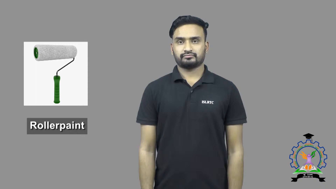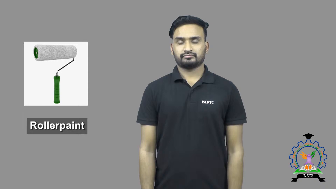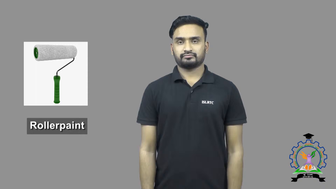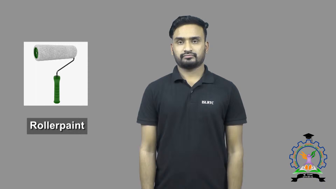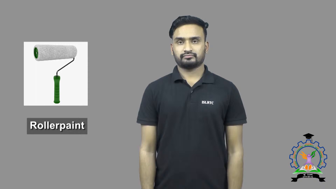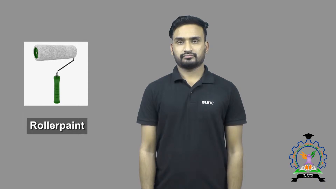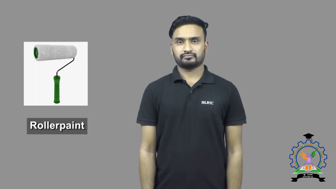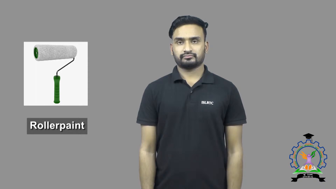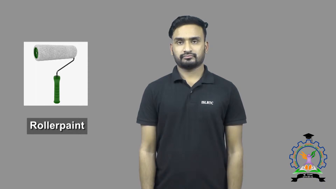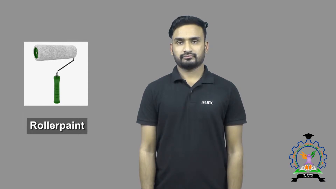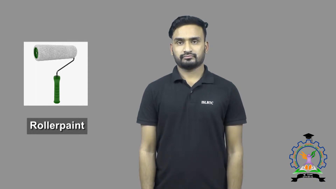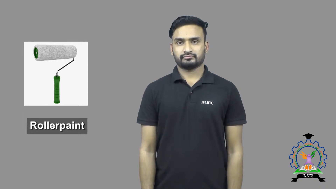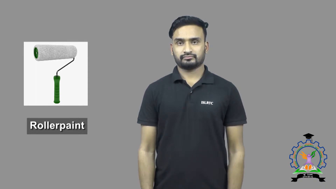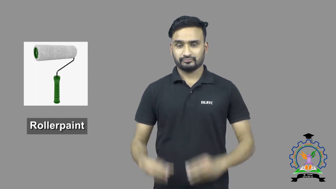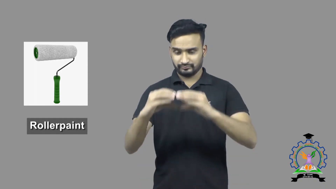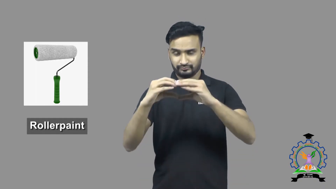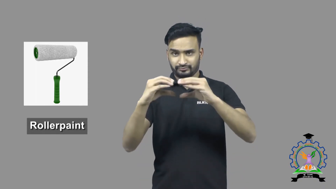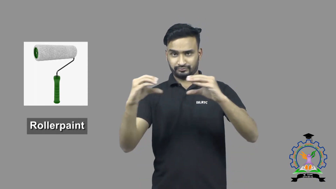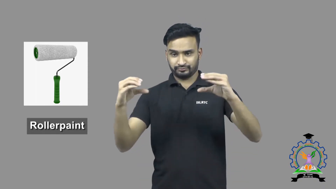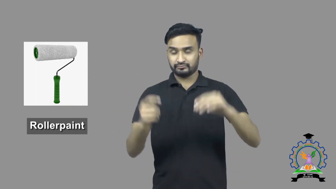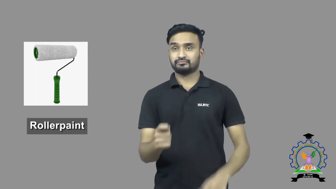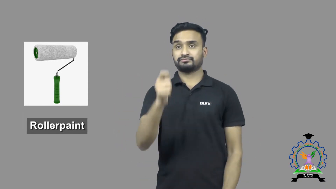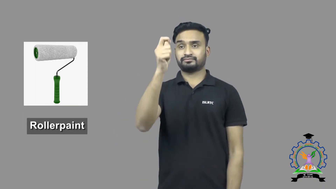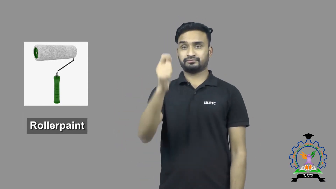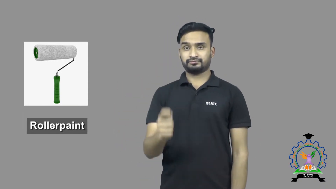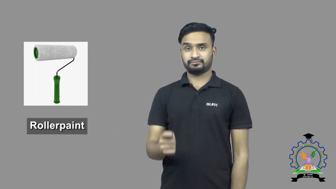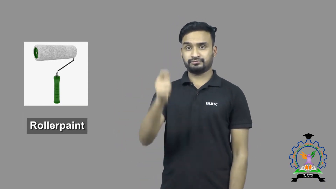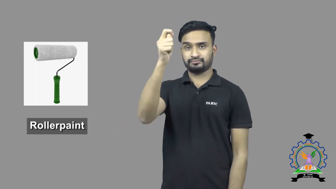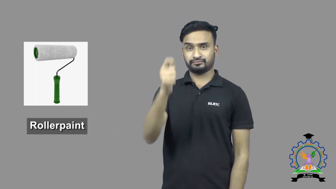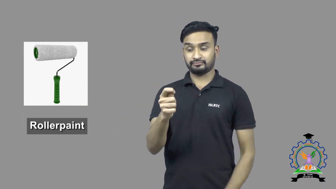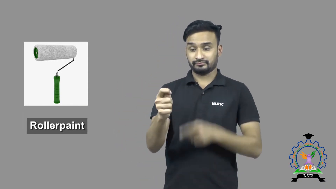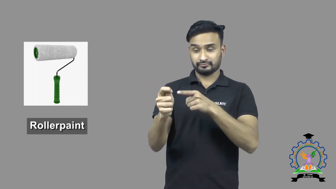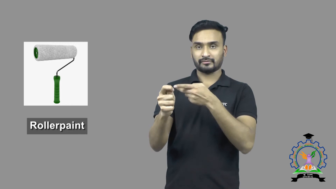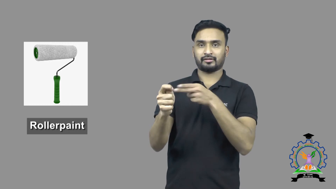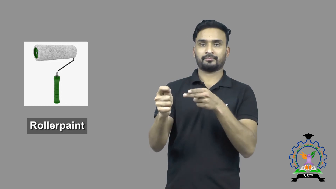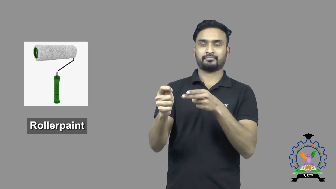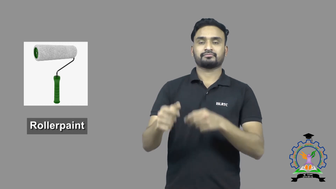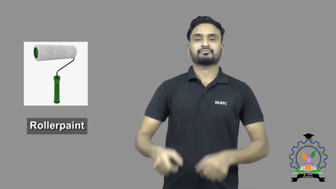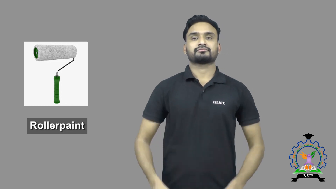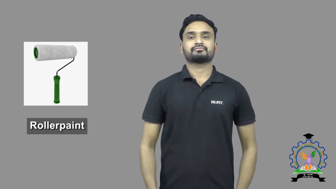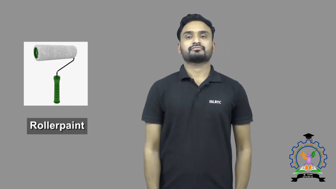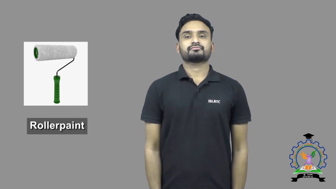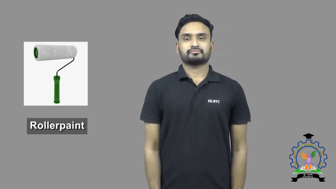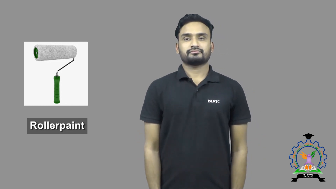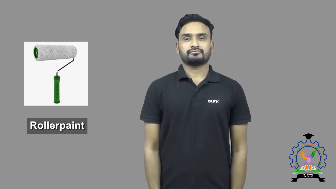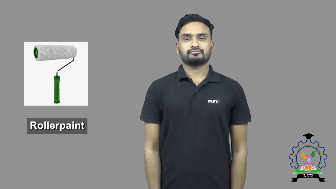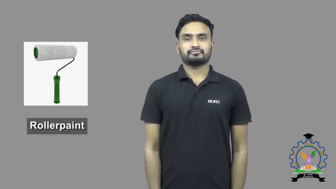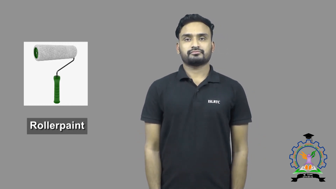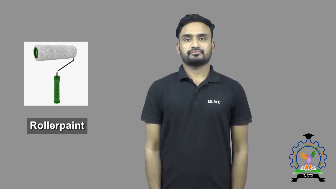Rollerpaint